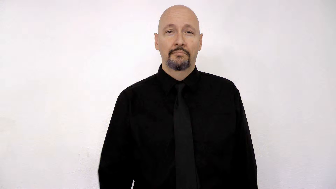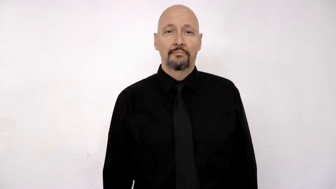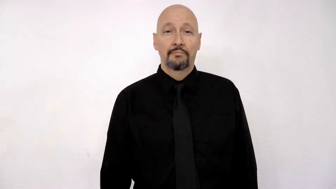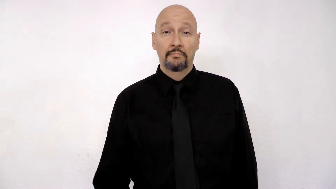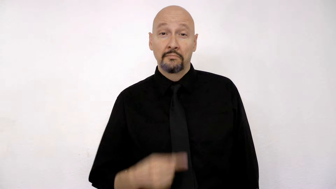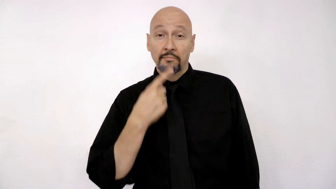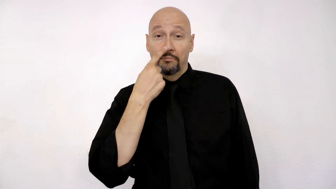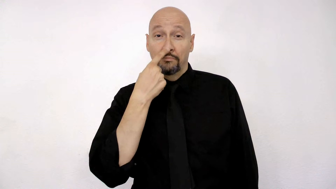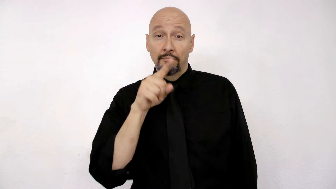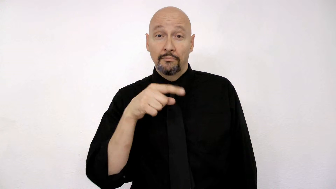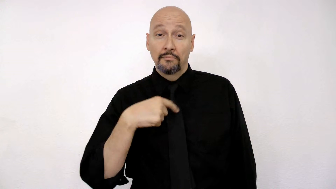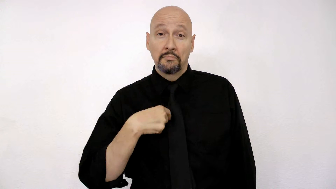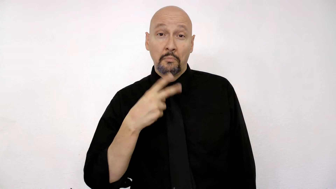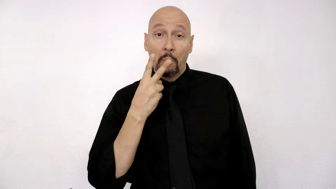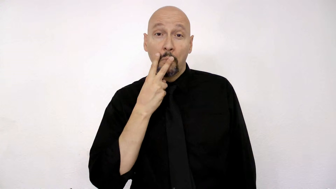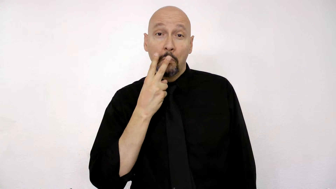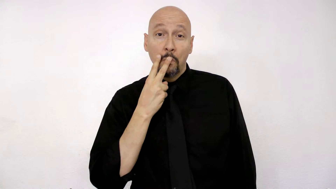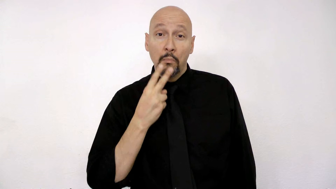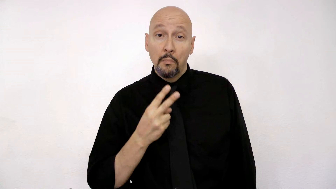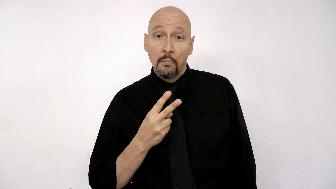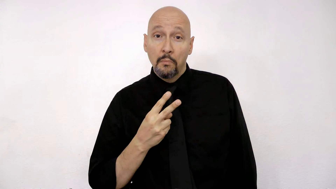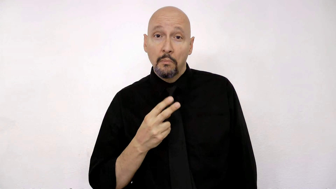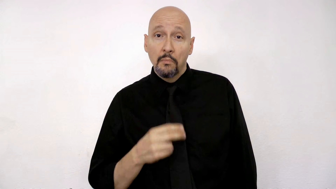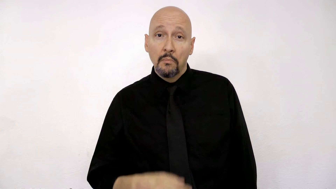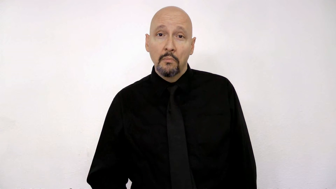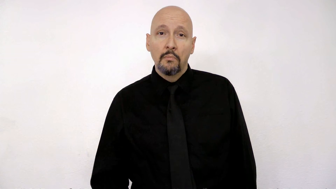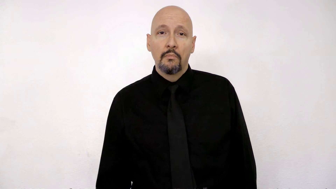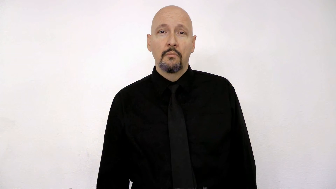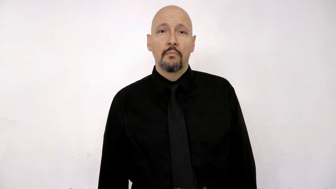YOU-MIND I SMOKE?